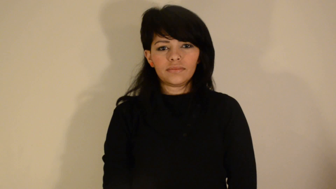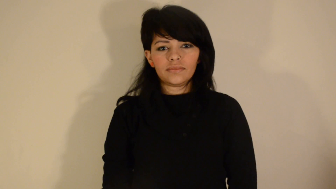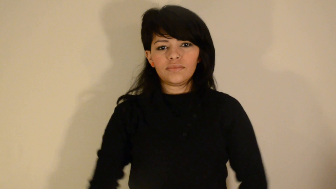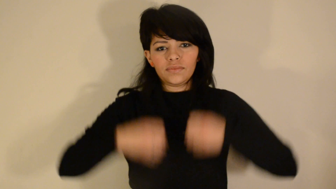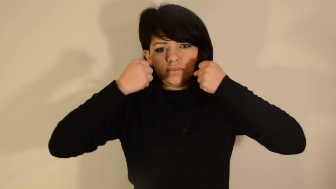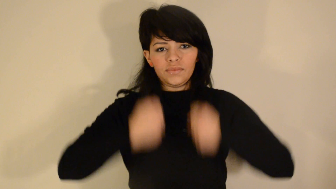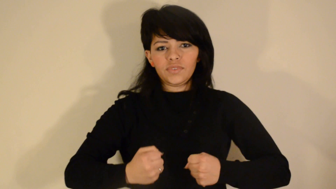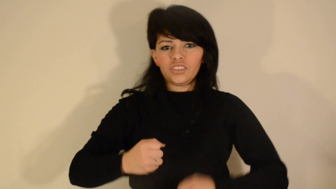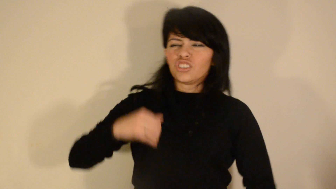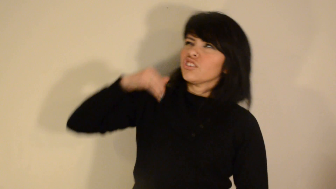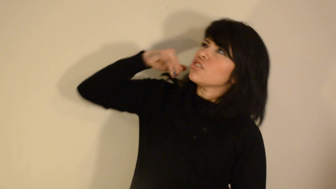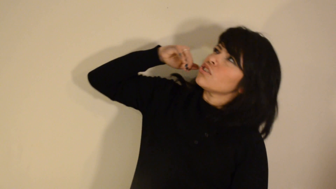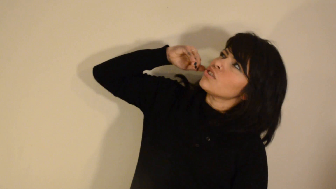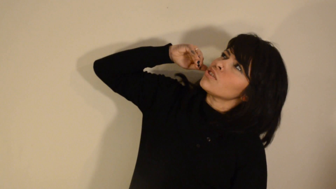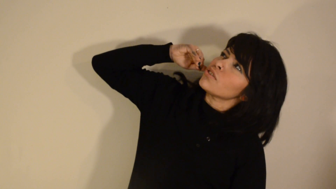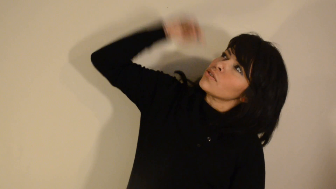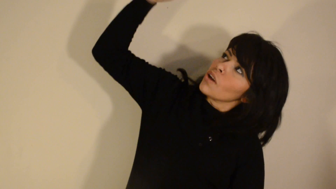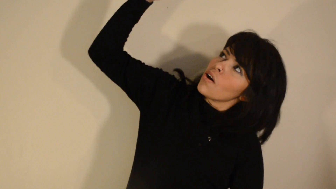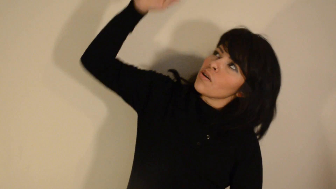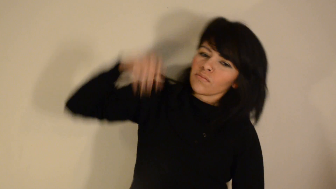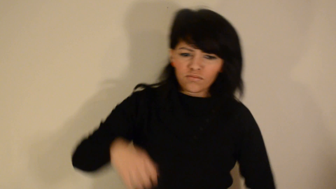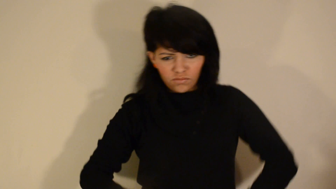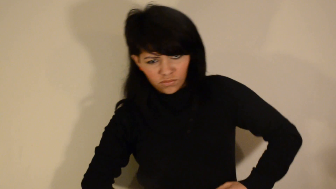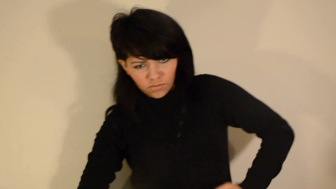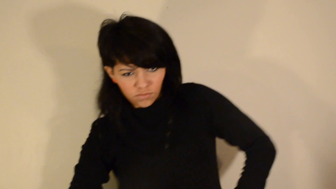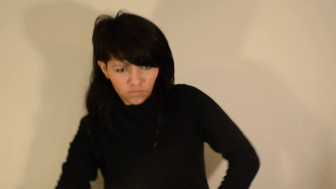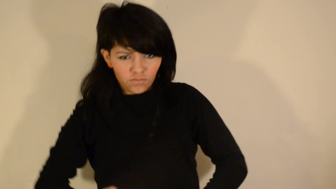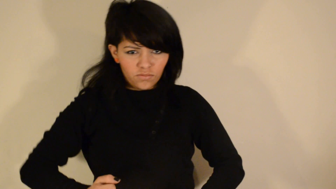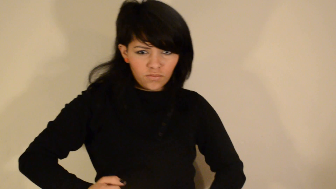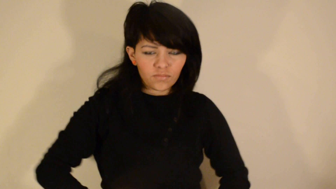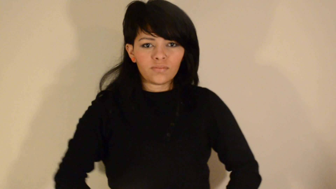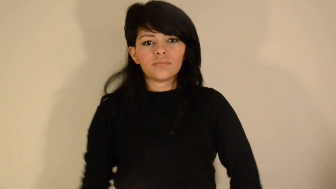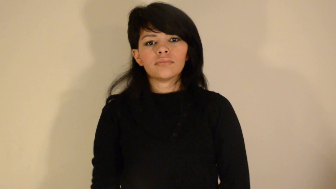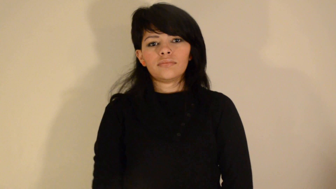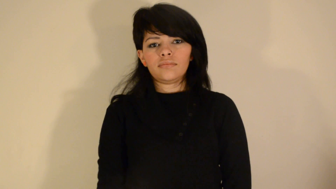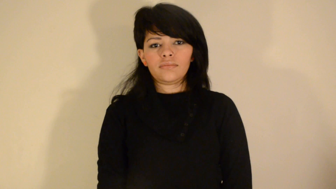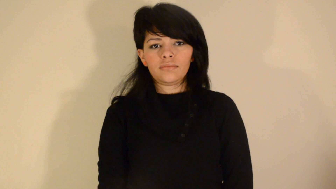giant